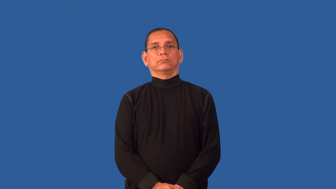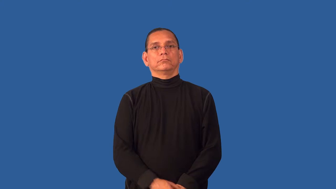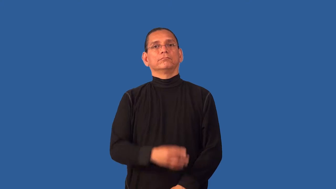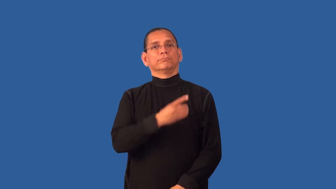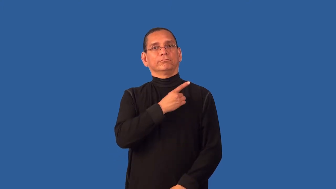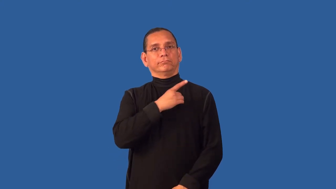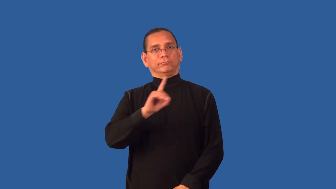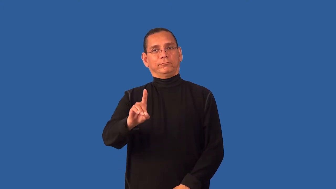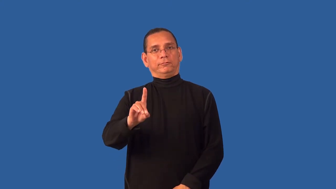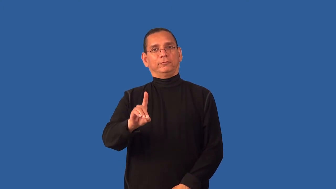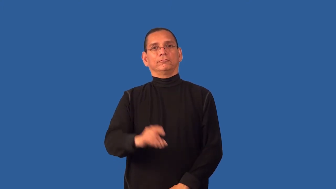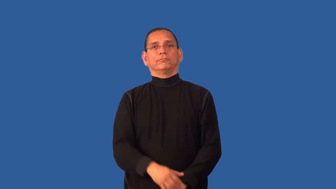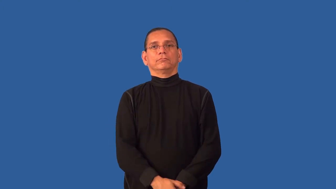deacon